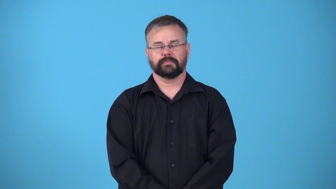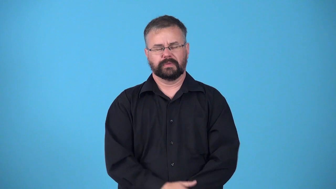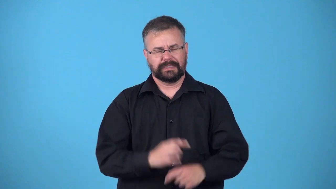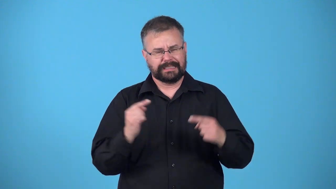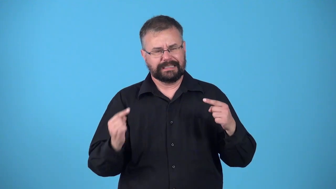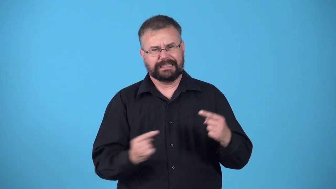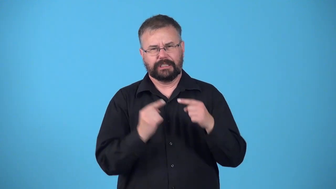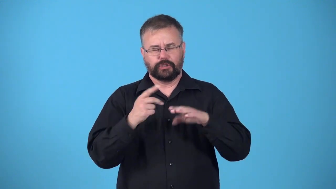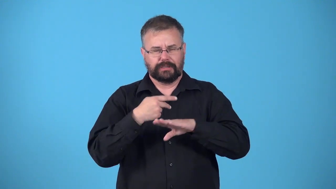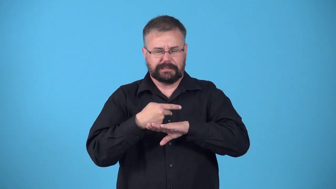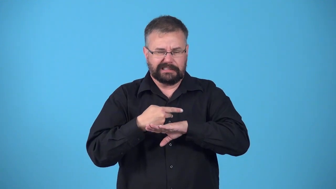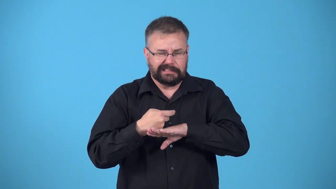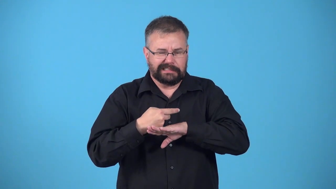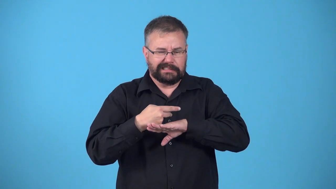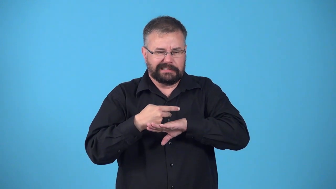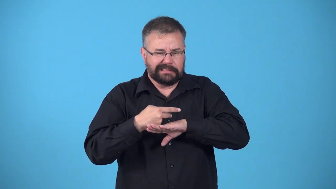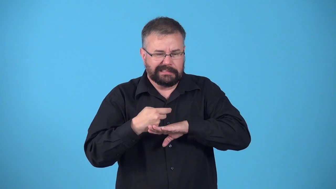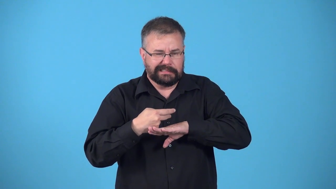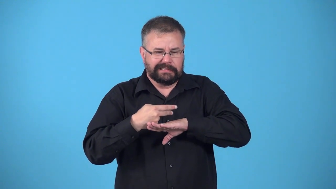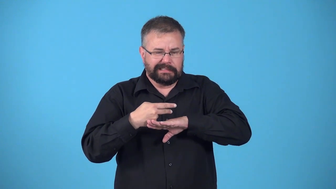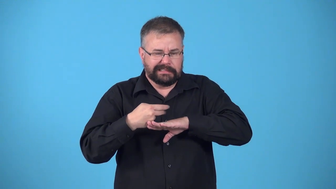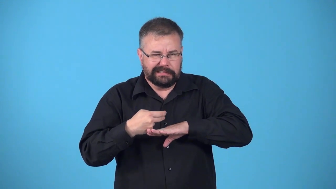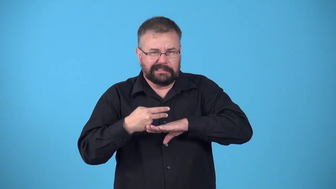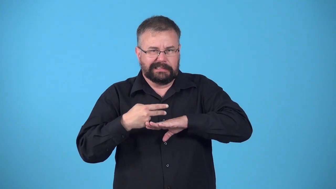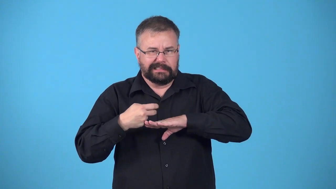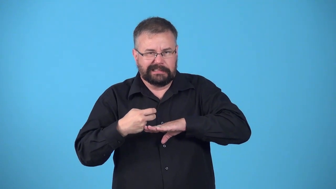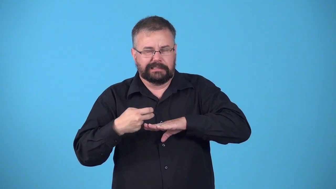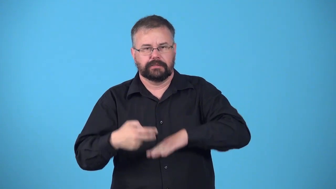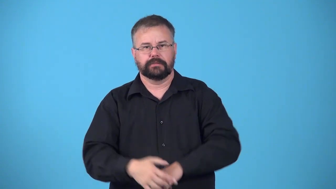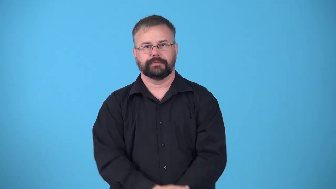drag